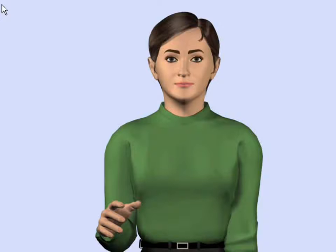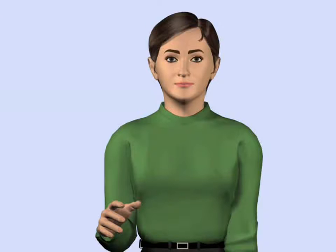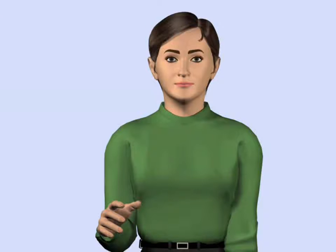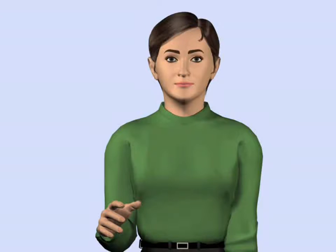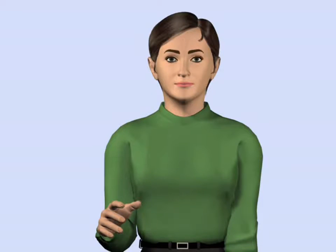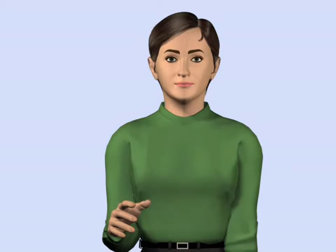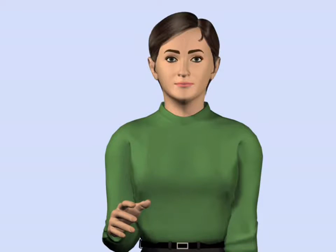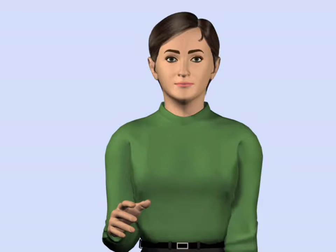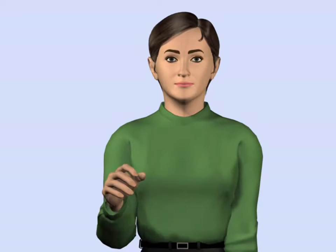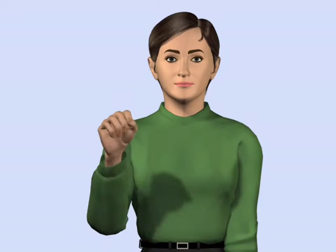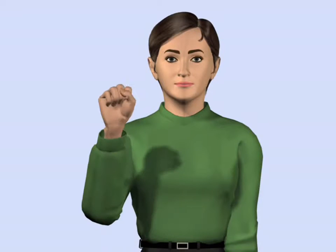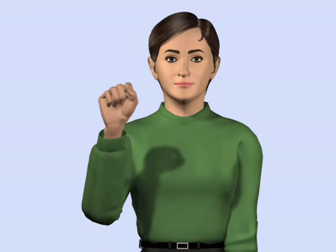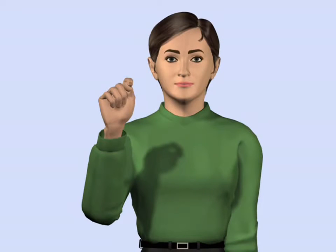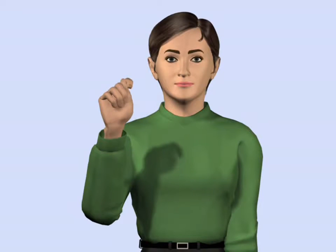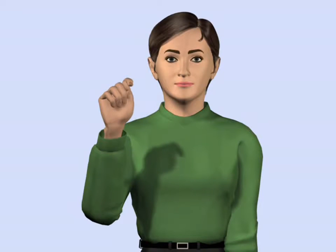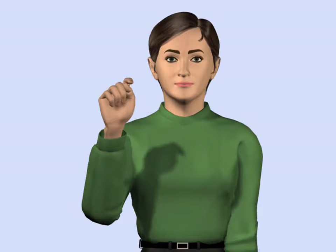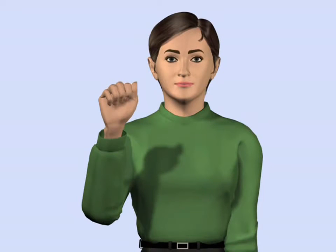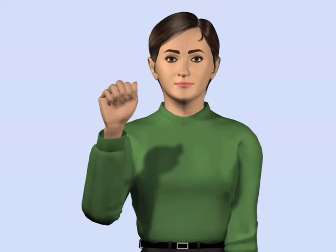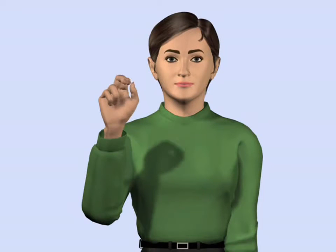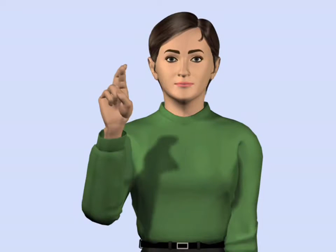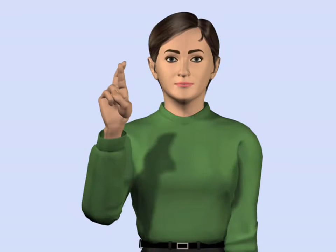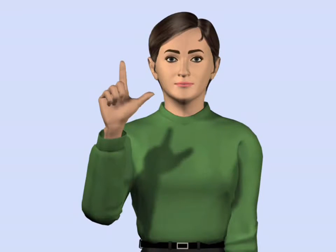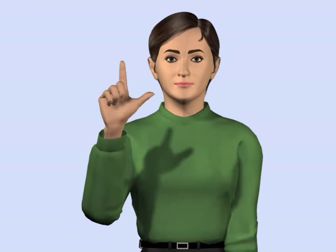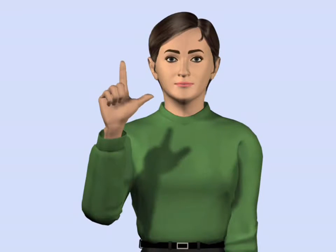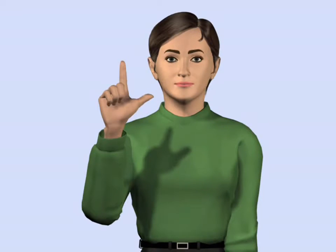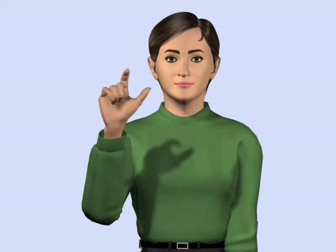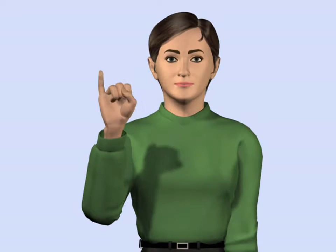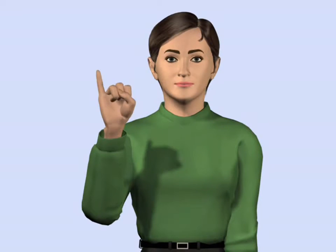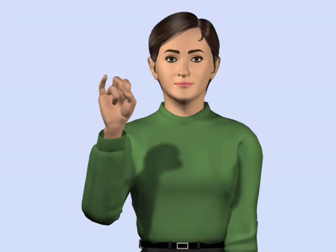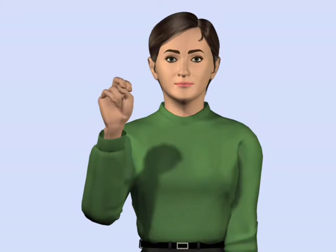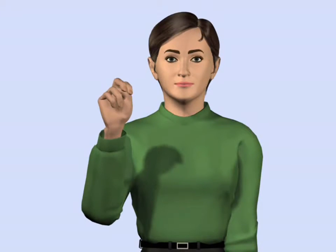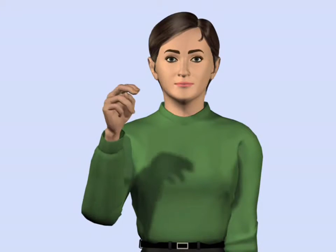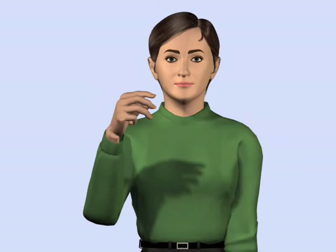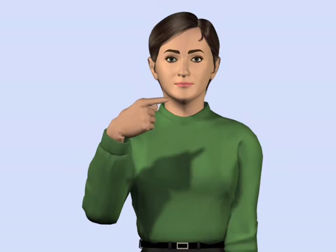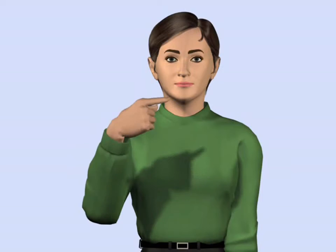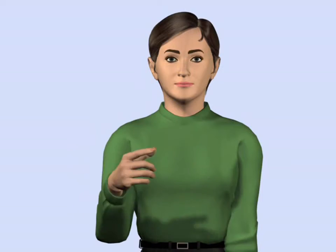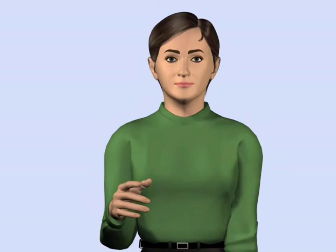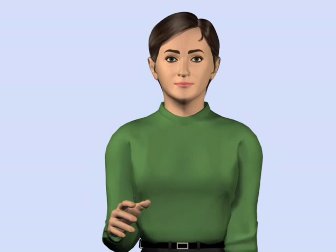starling